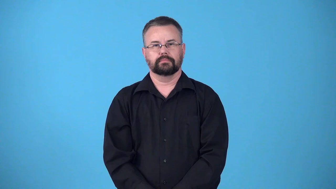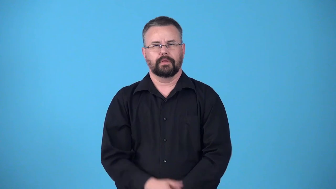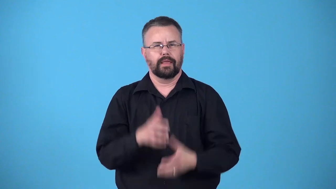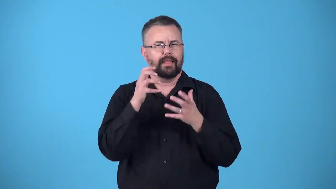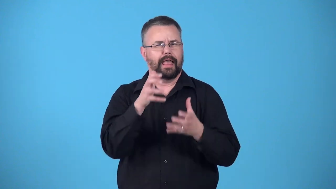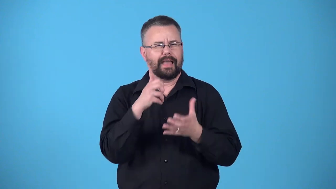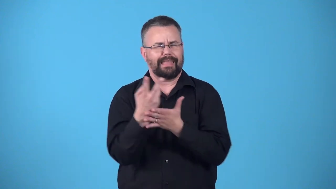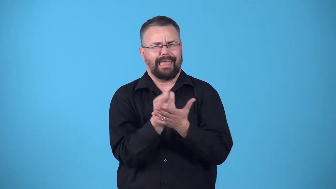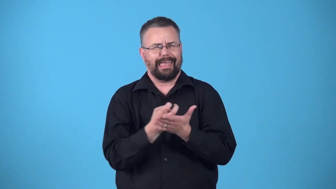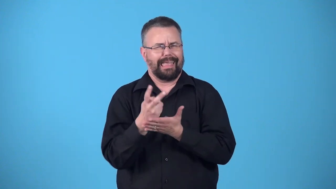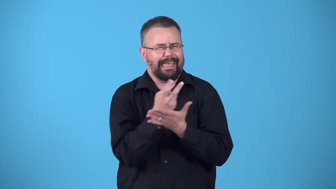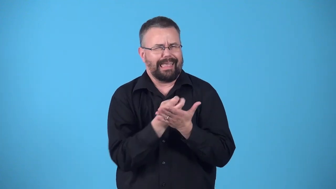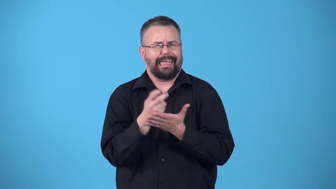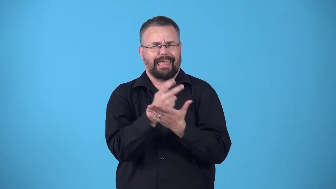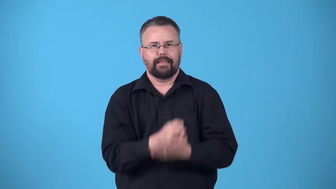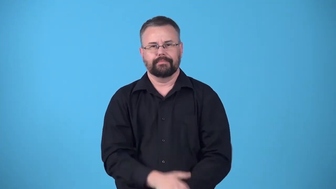busting a gut